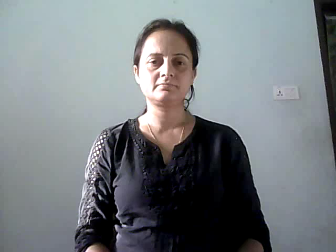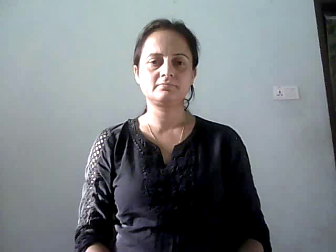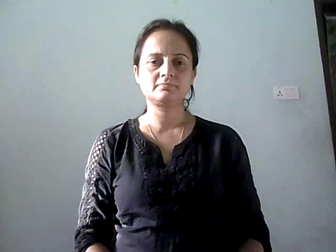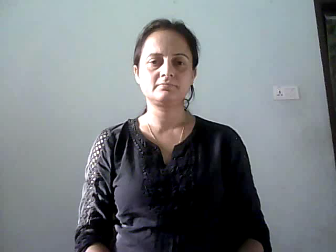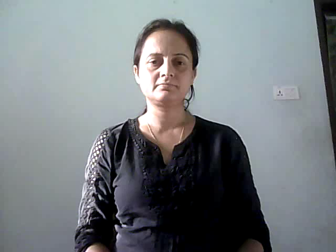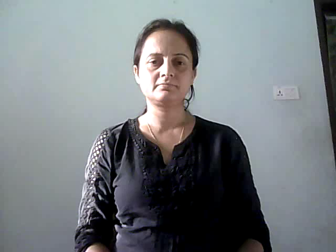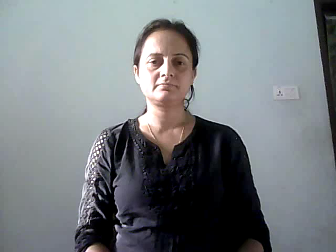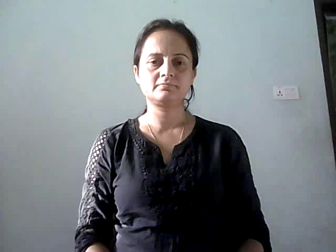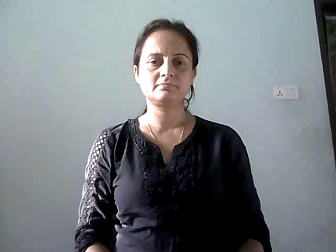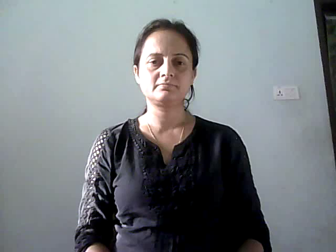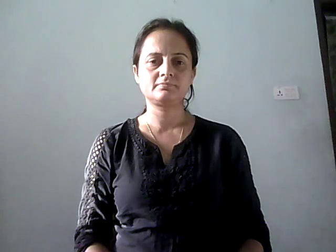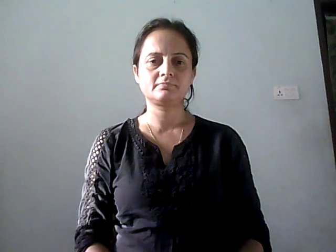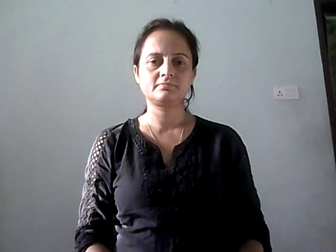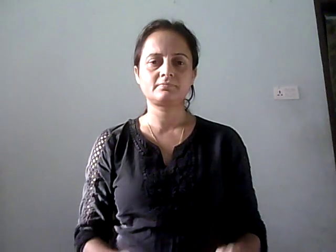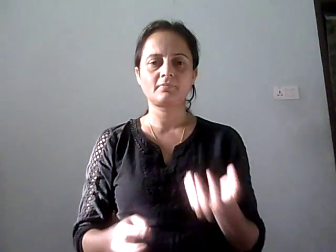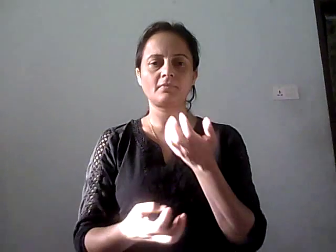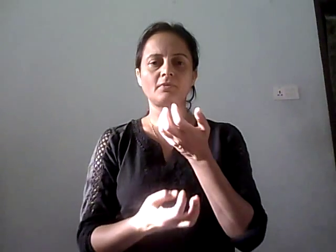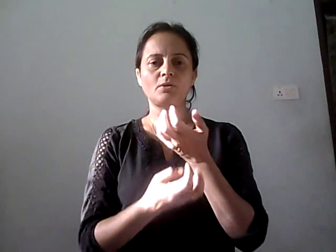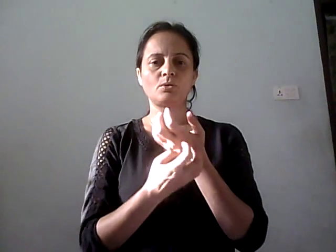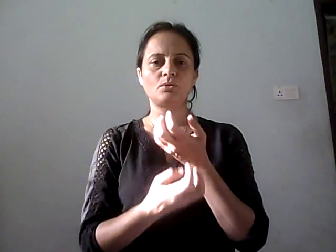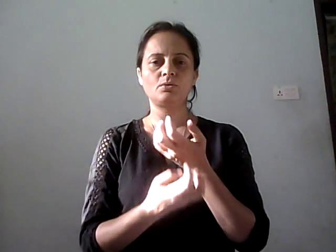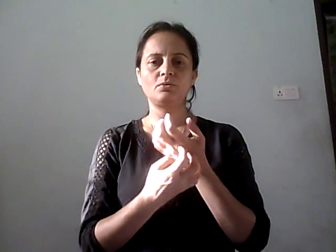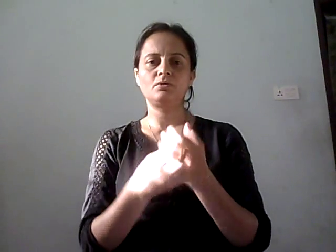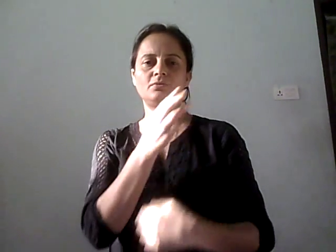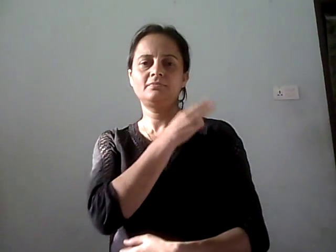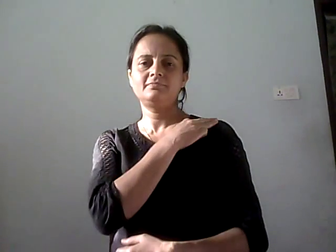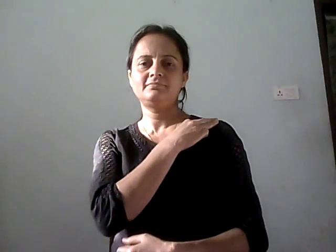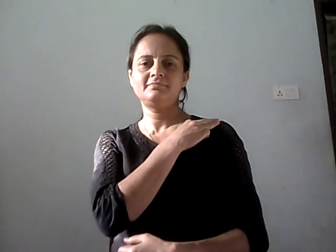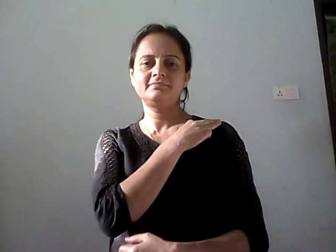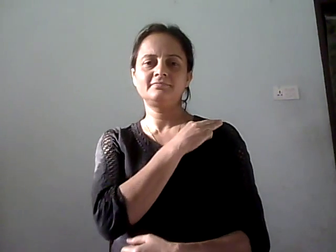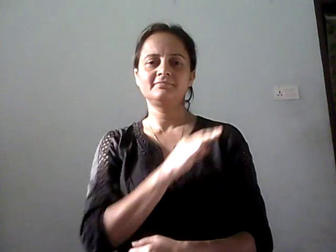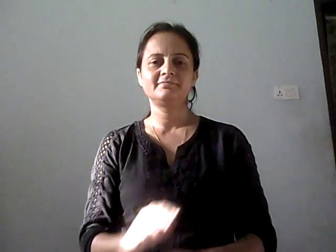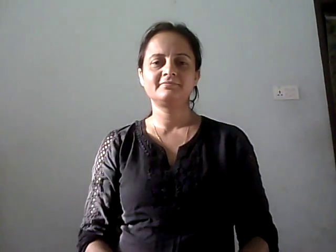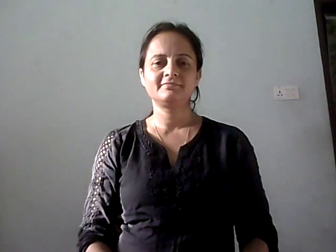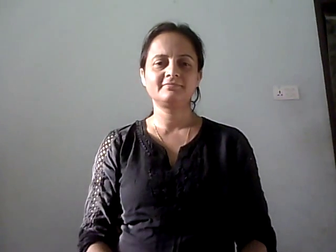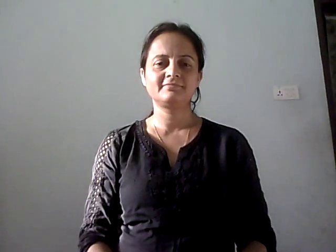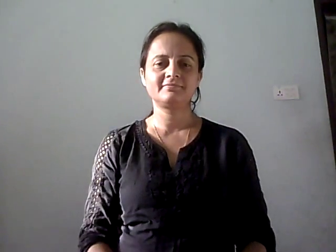cook